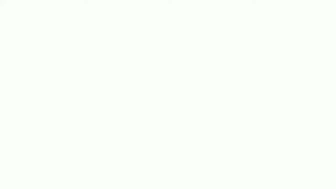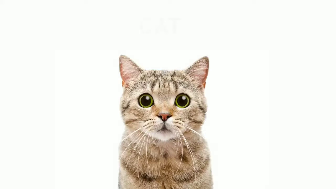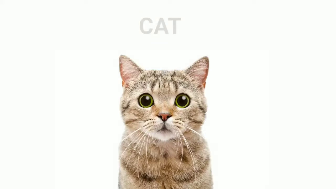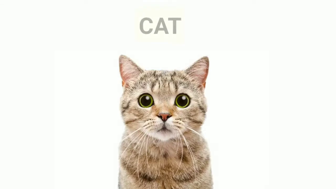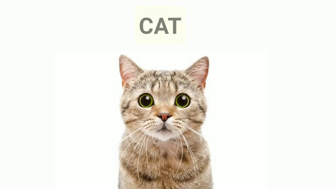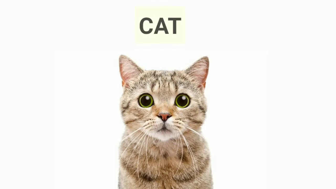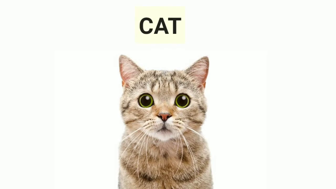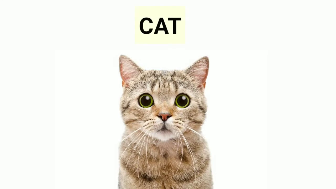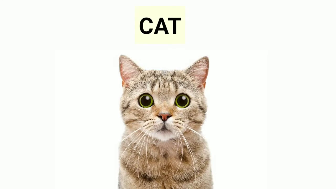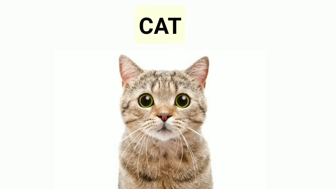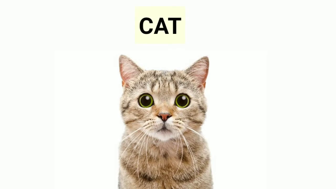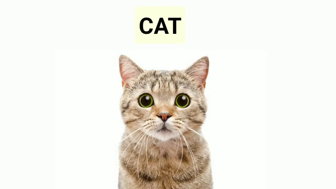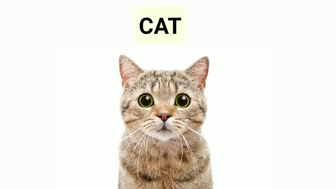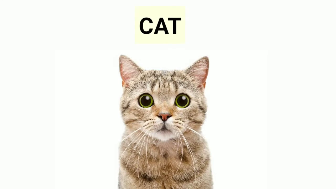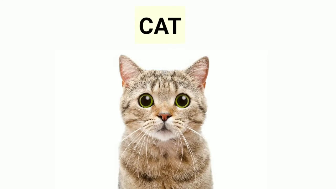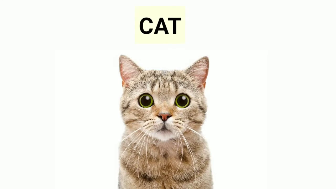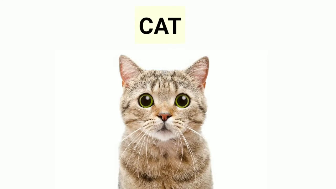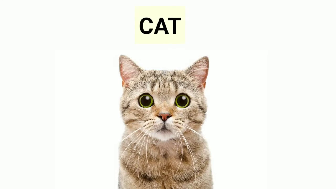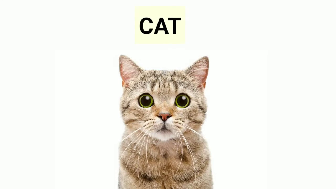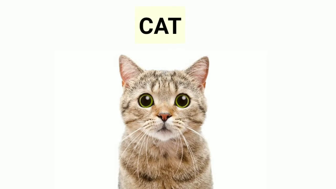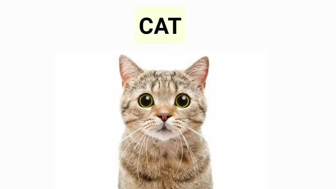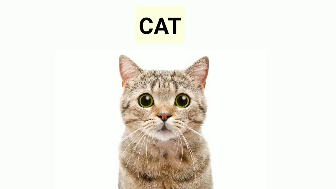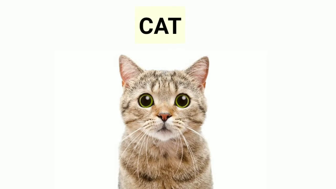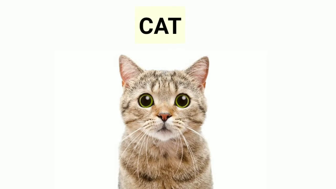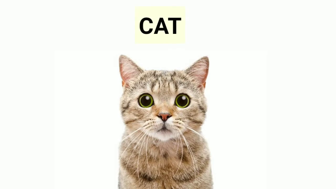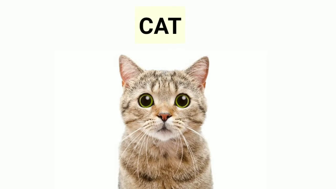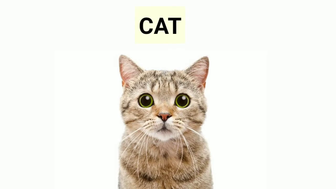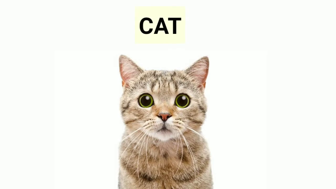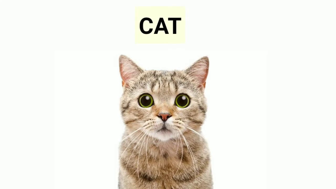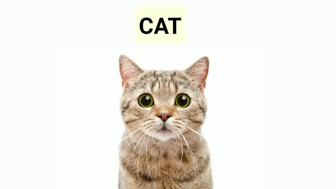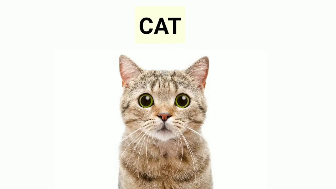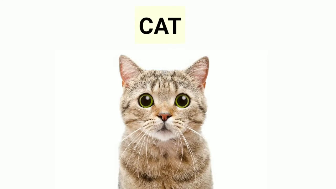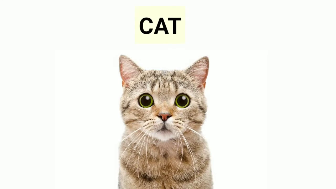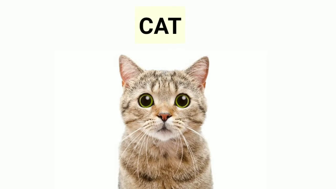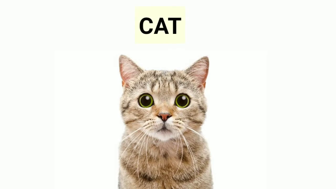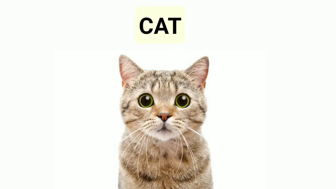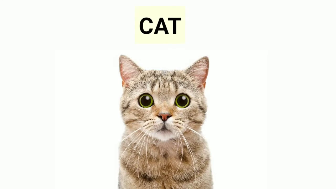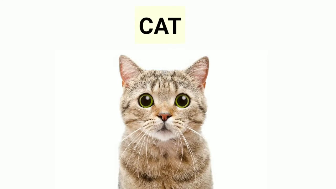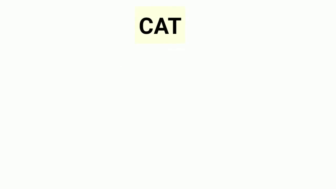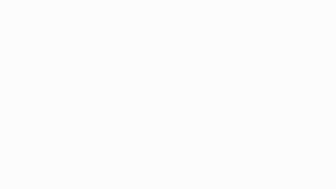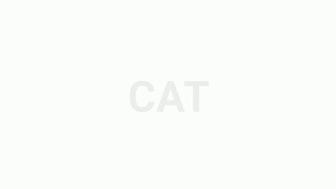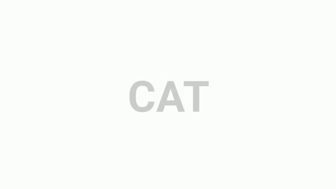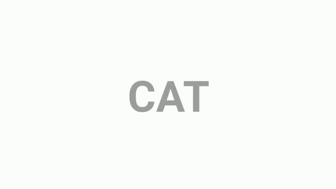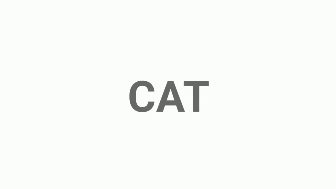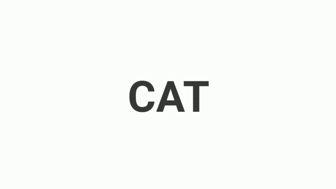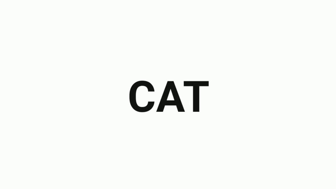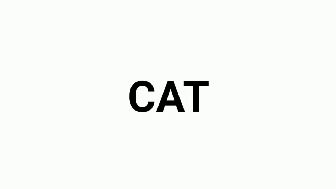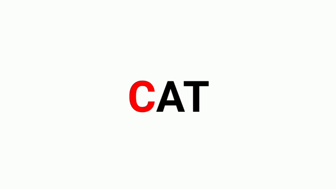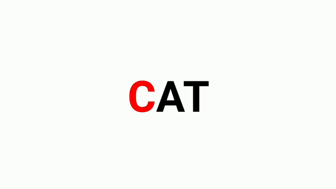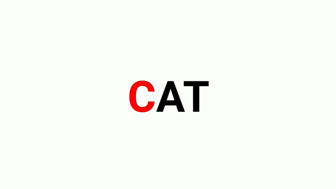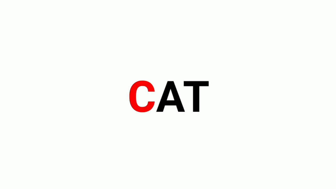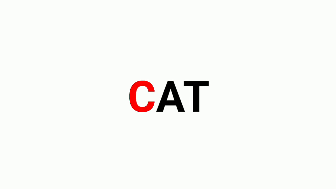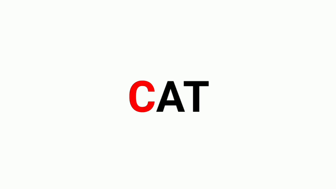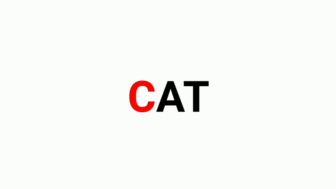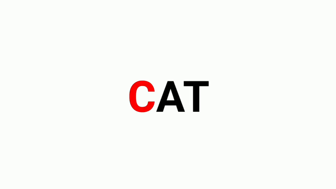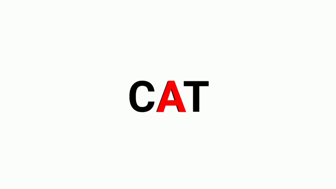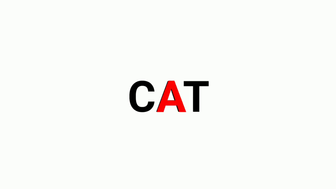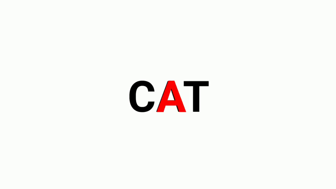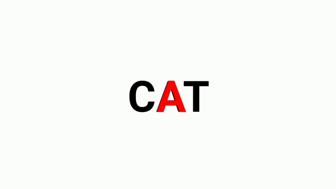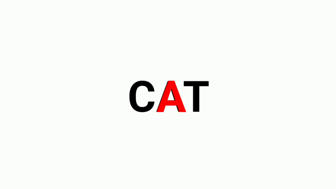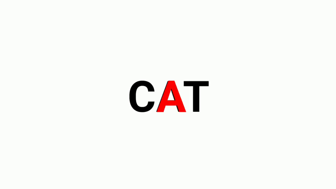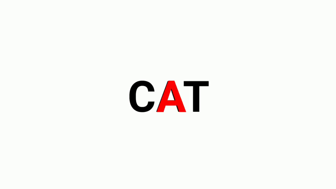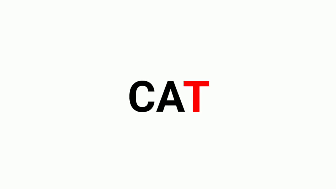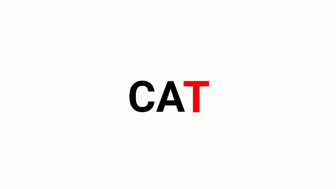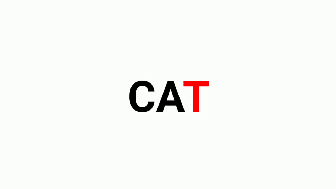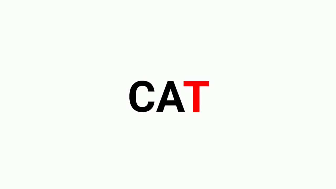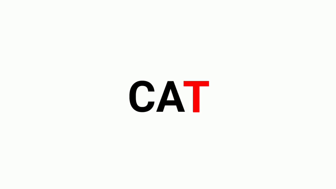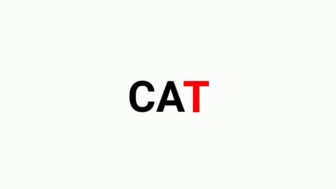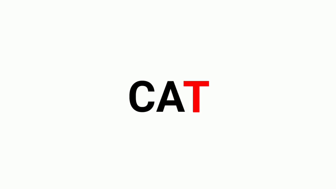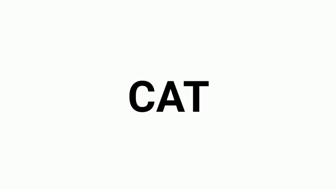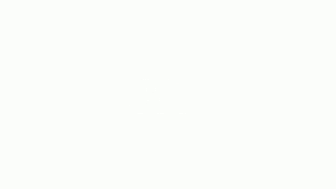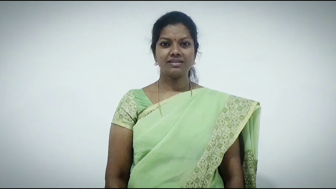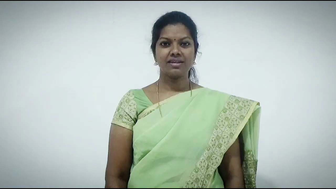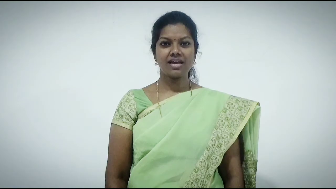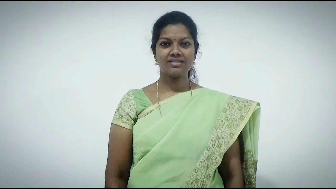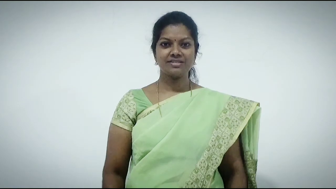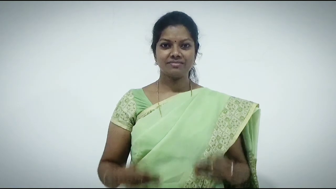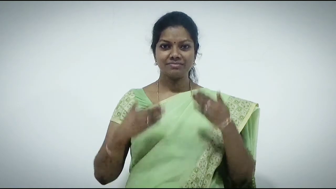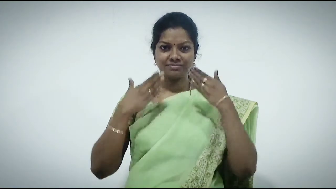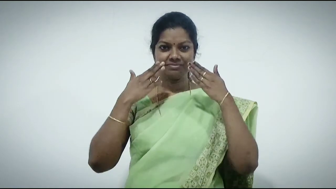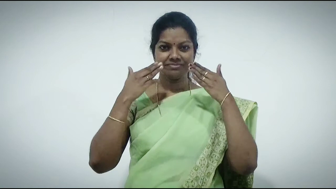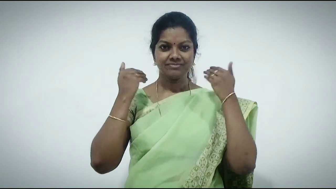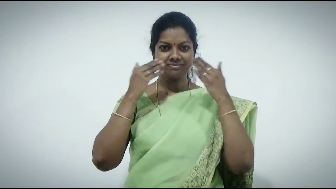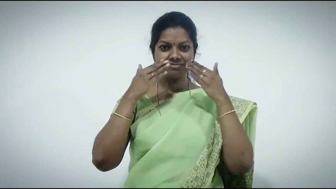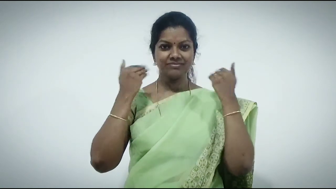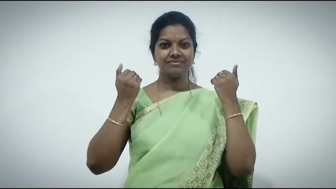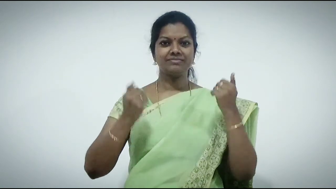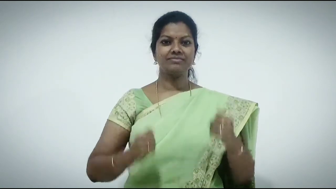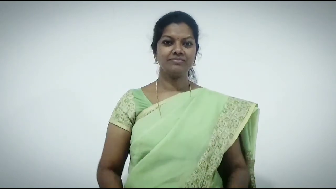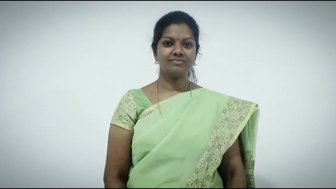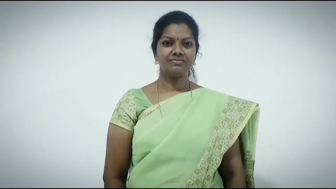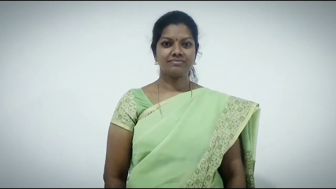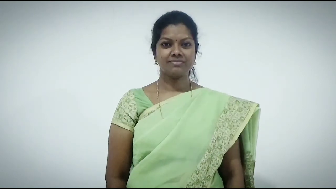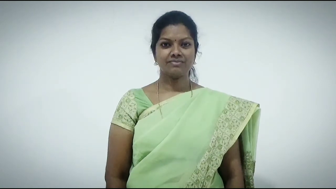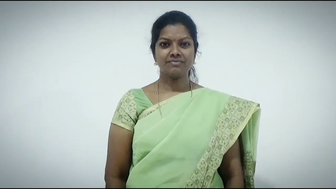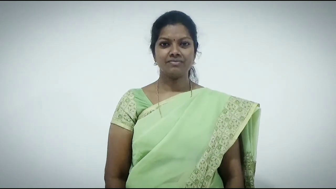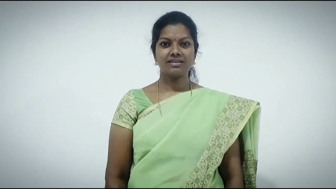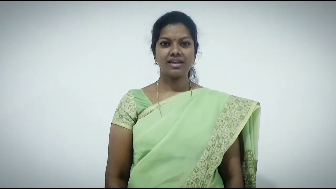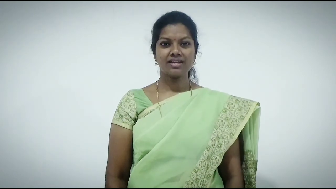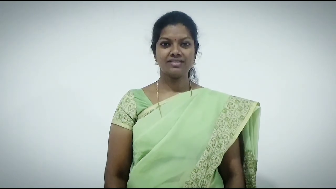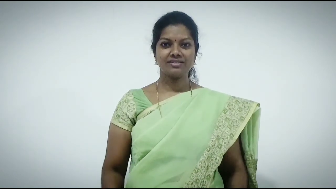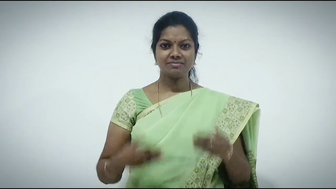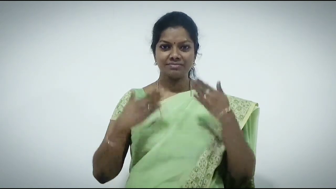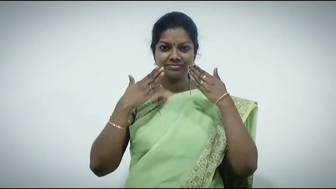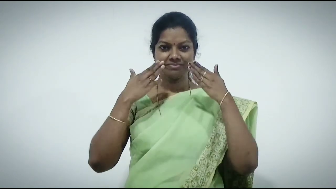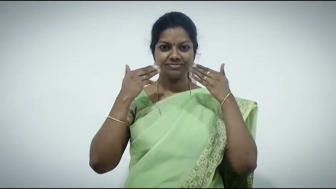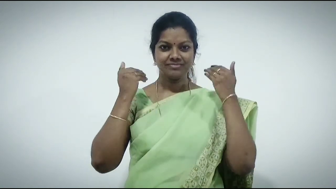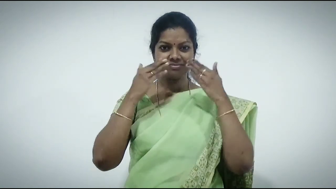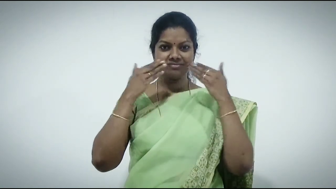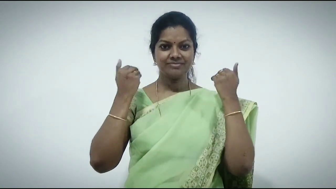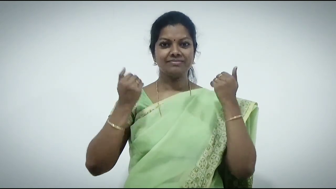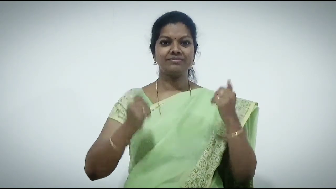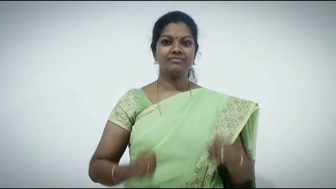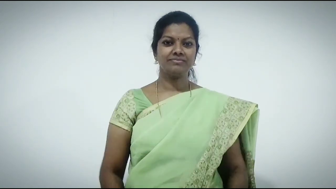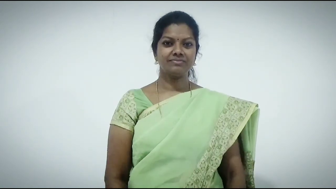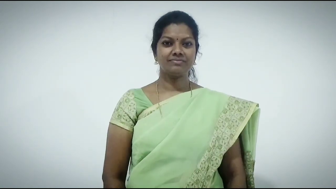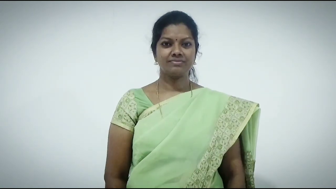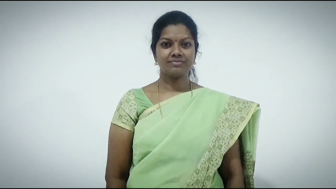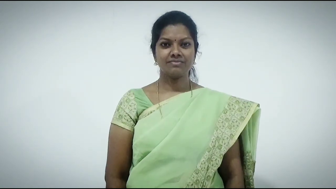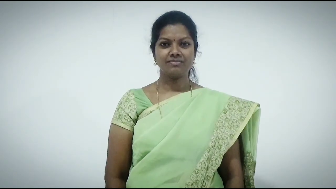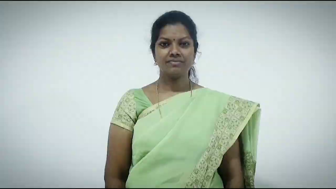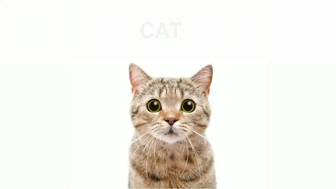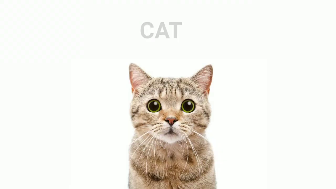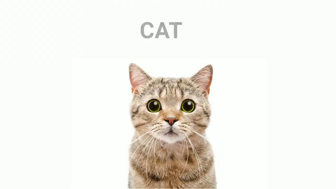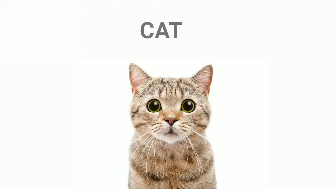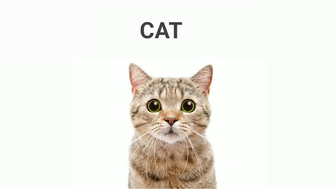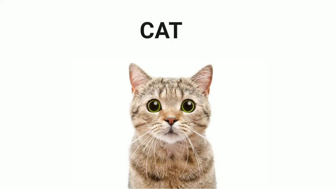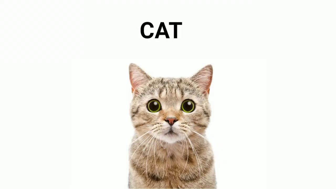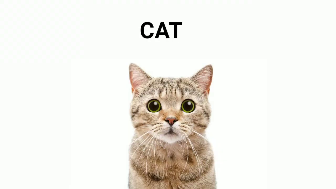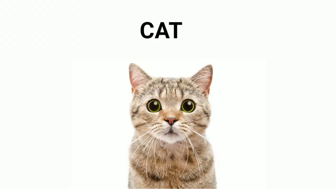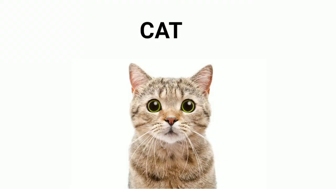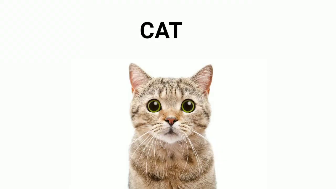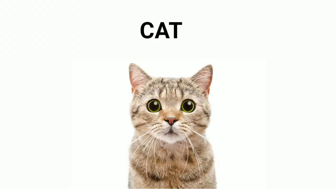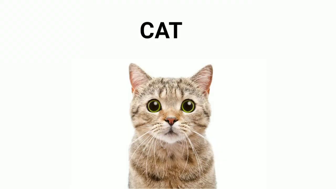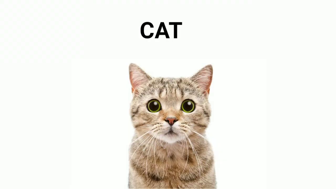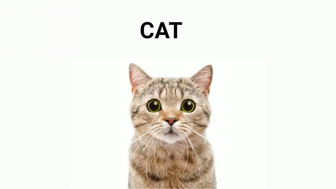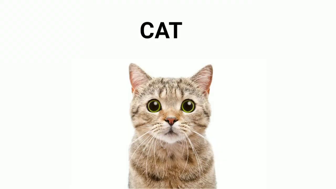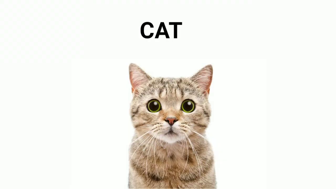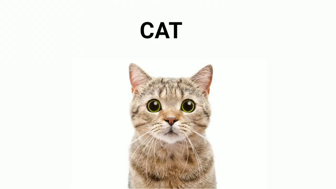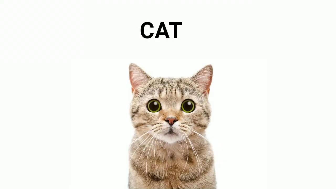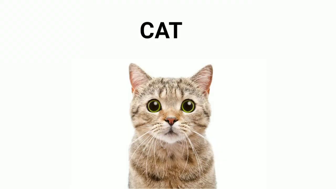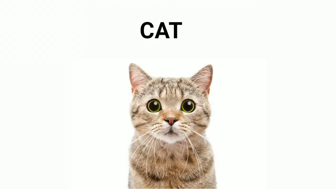Cat